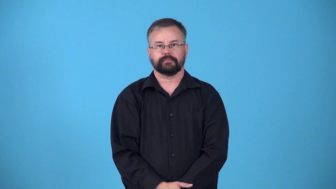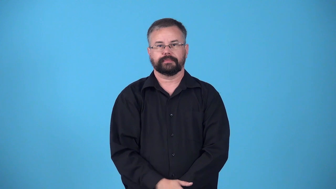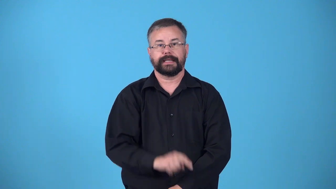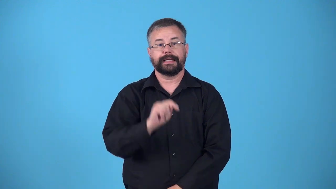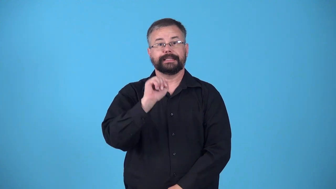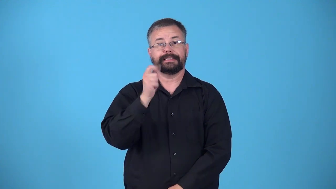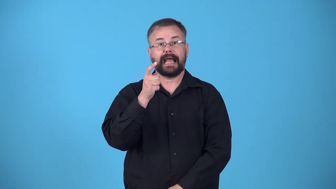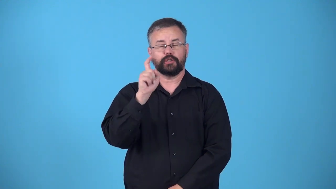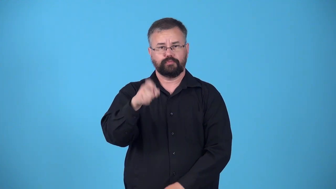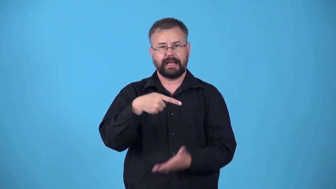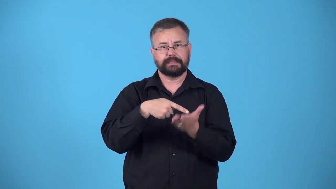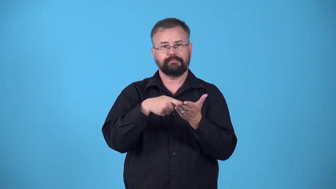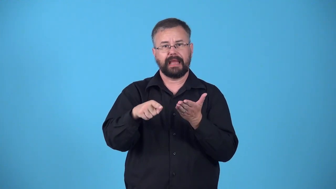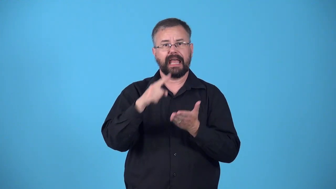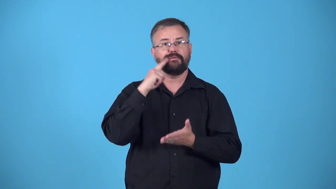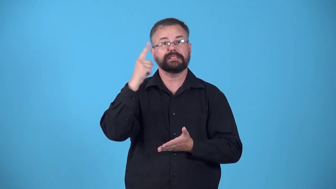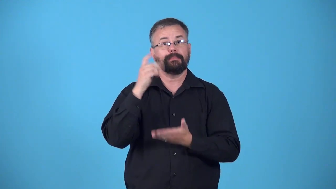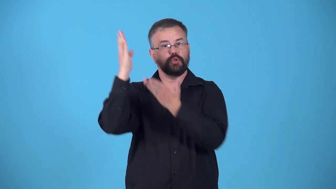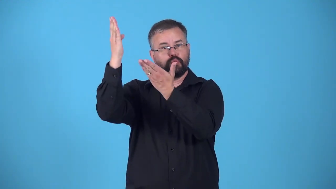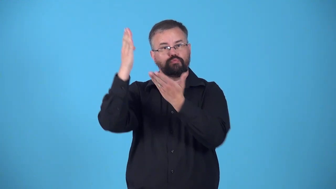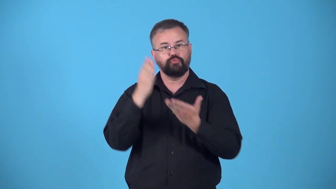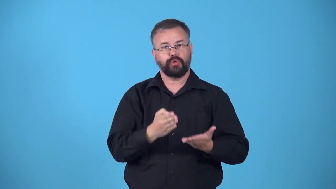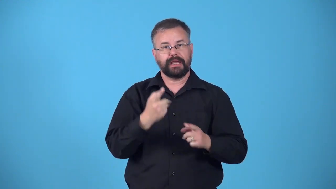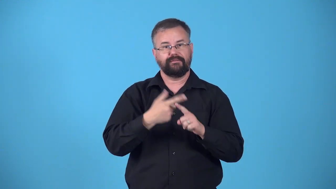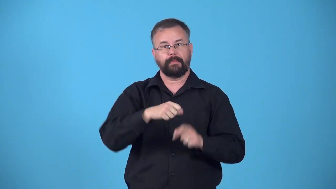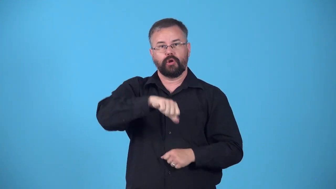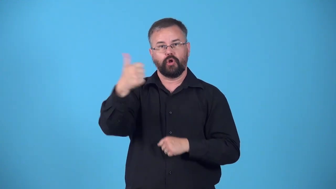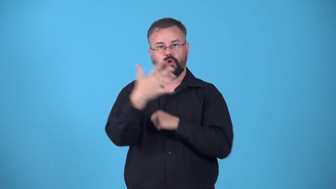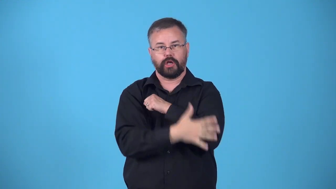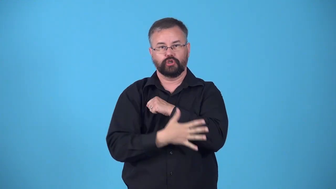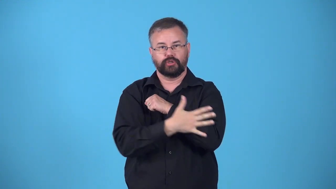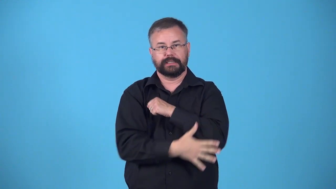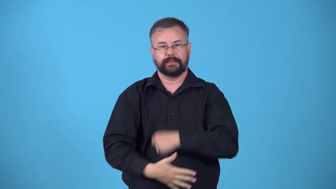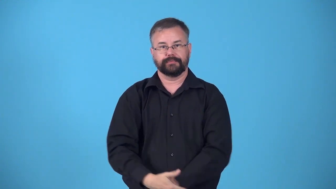duty-tax